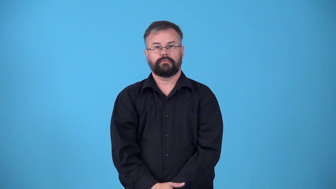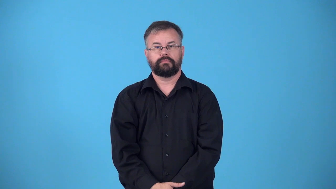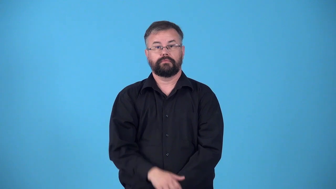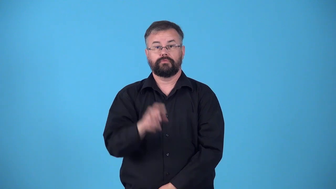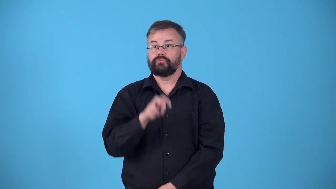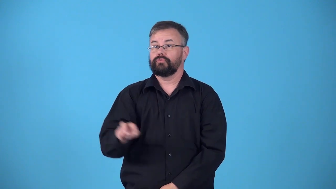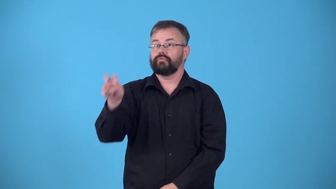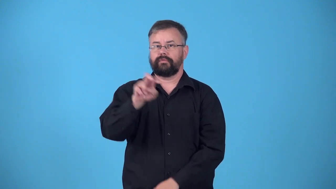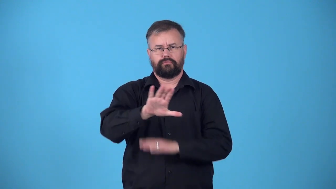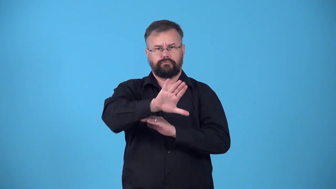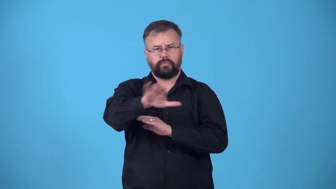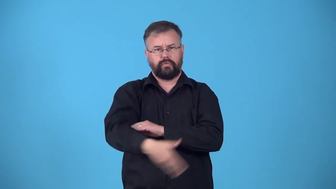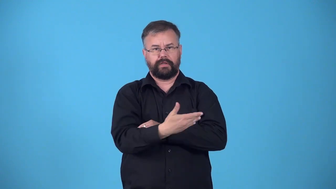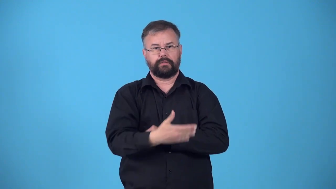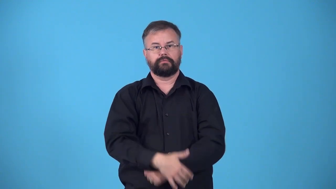overnighter